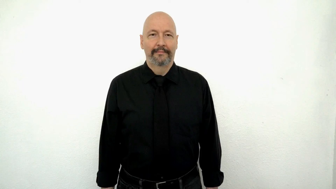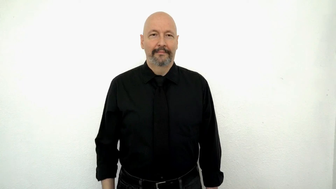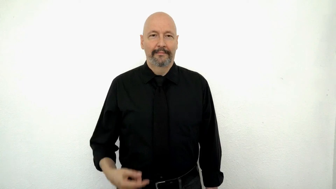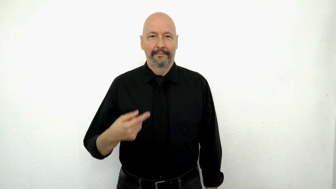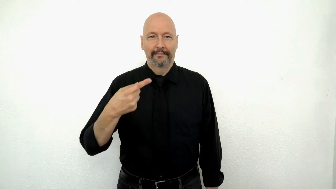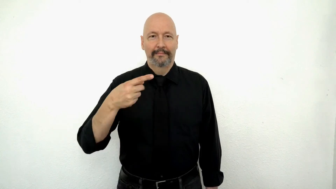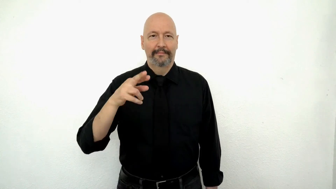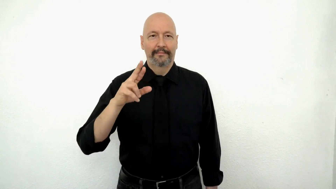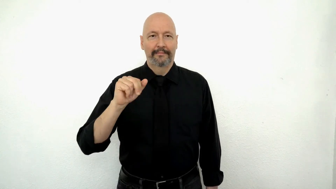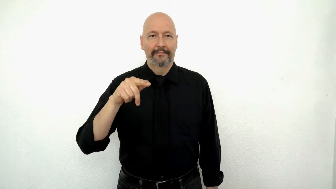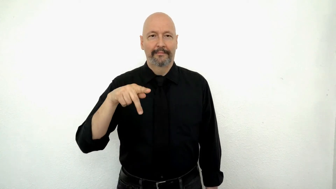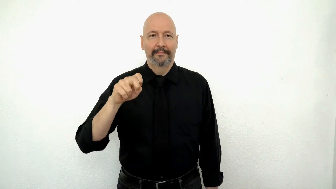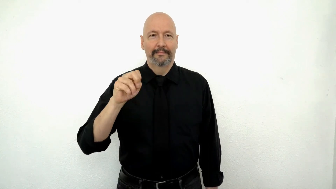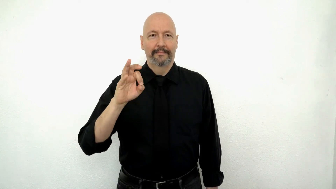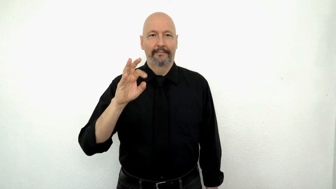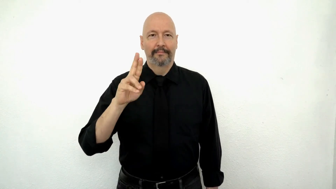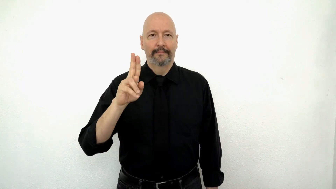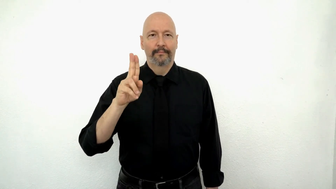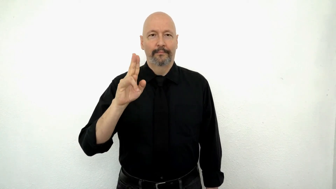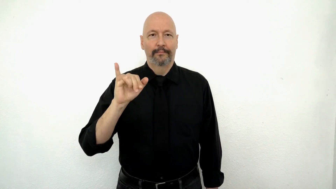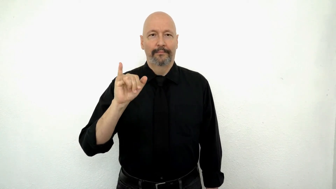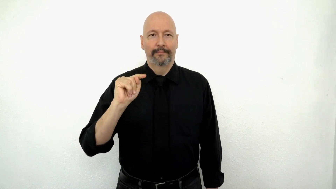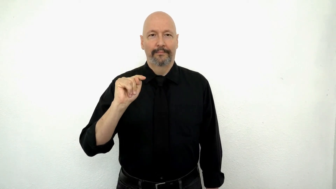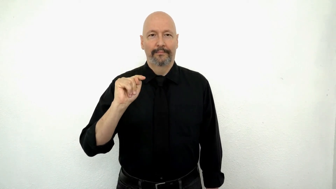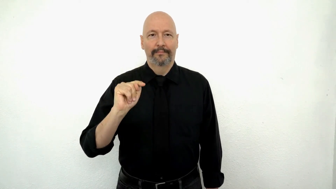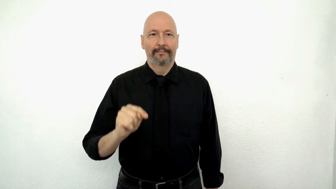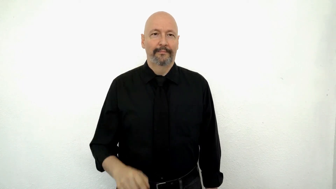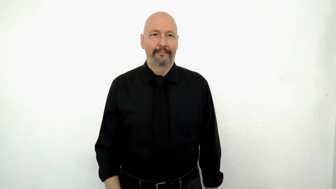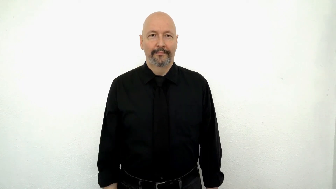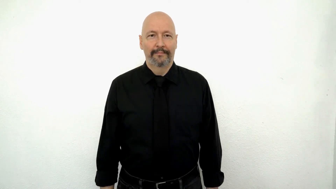grapefruit [G-R-A-P-E-F-R-U-I-T / fs-GRAPEFRUIT]